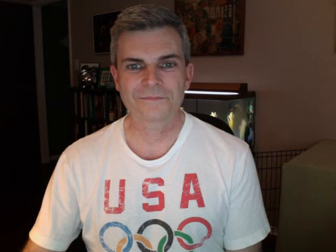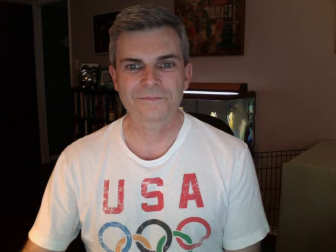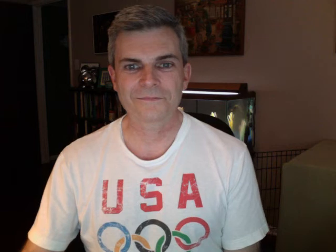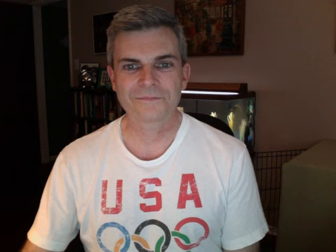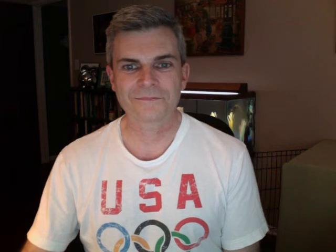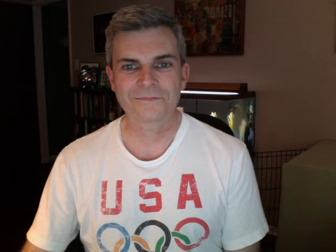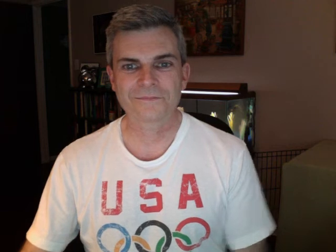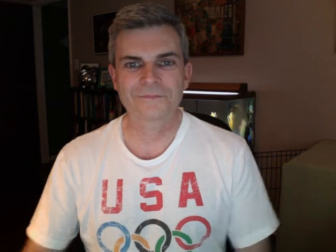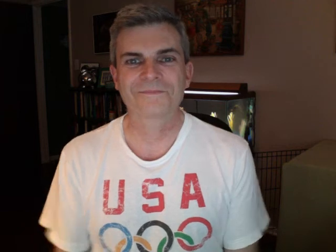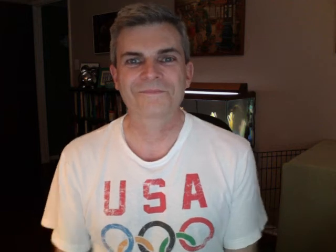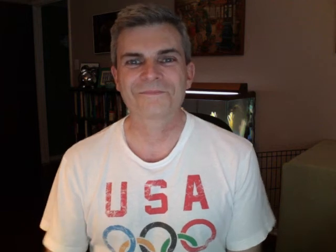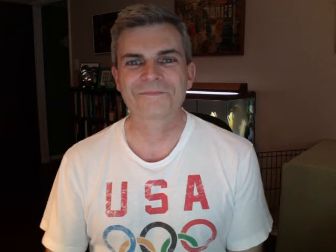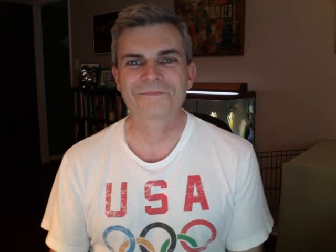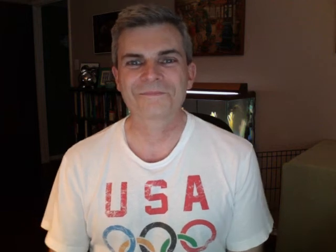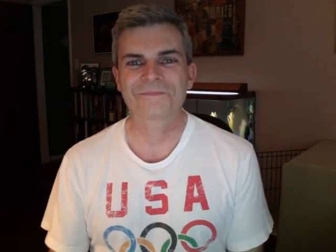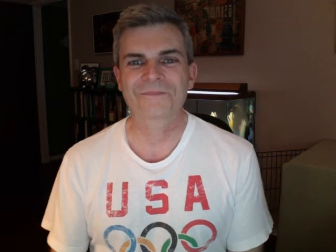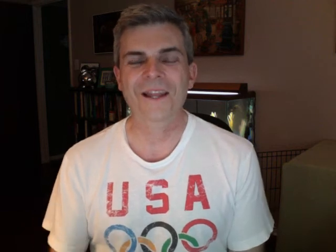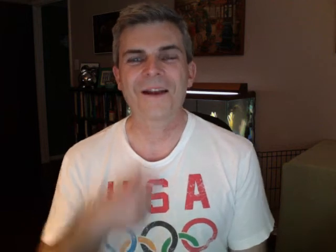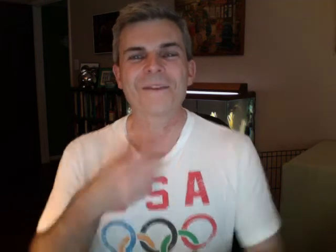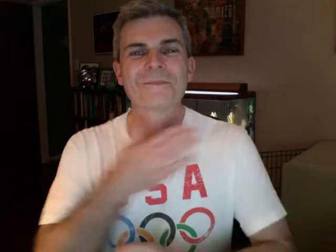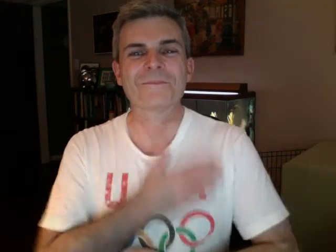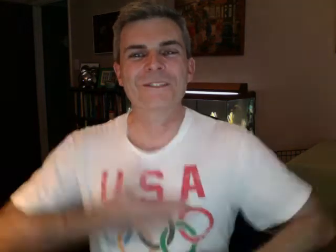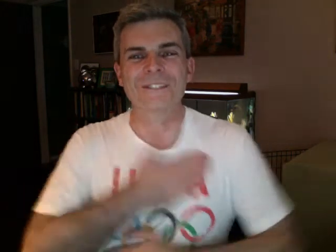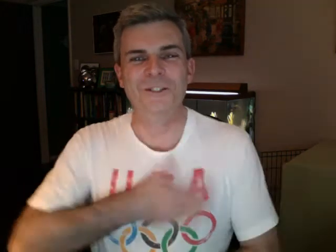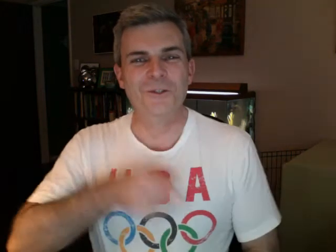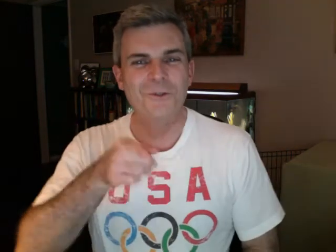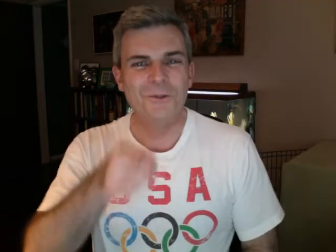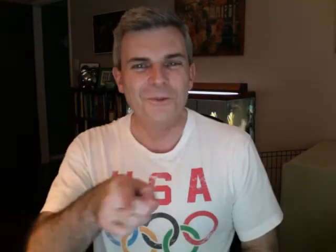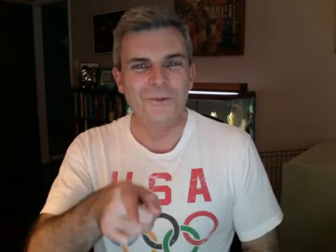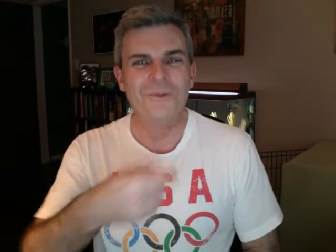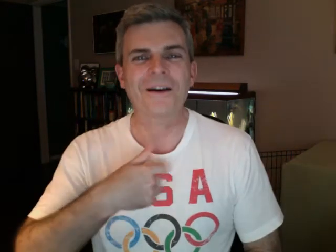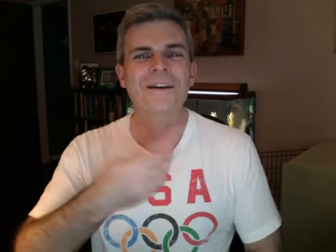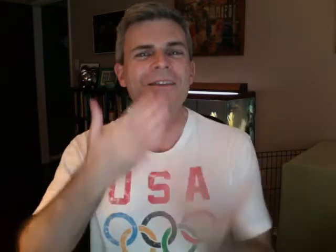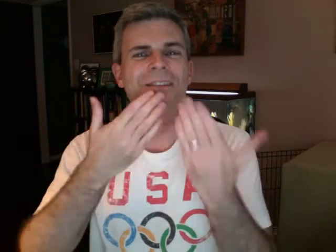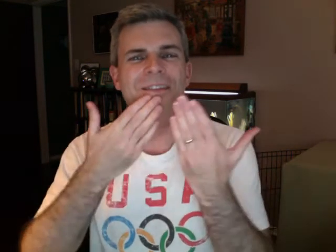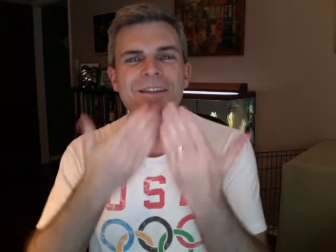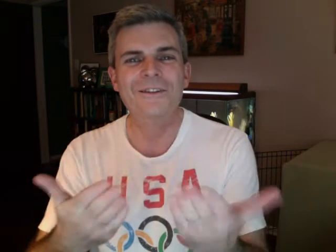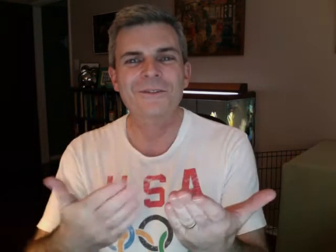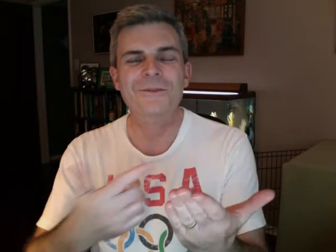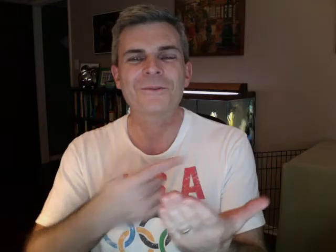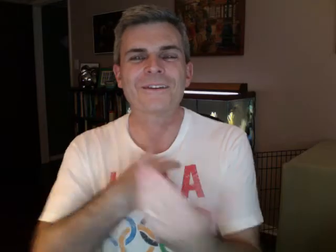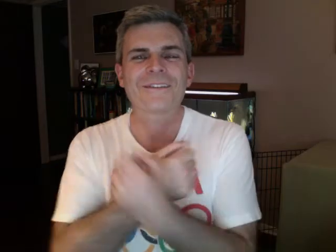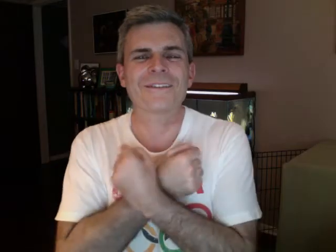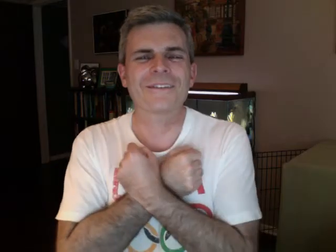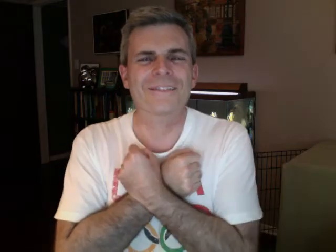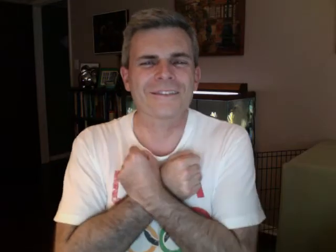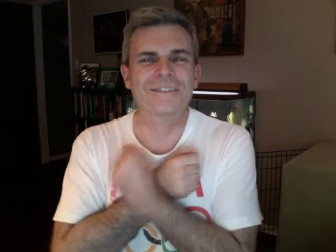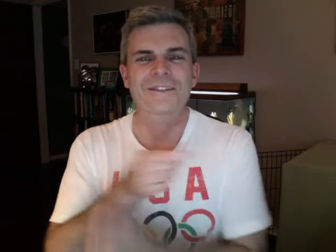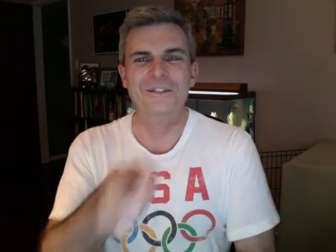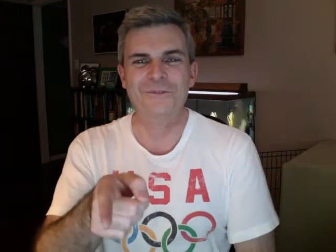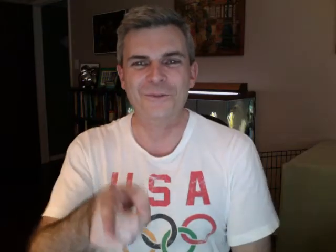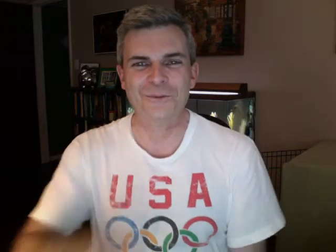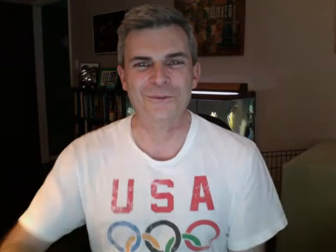I appreciate you!